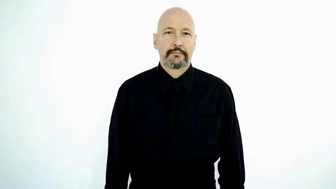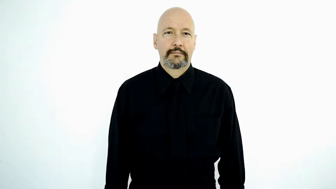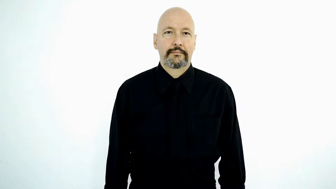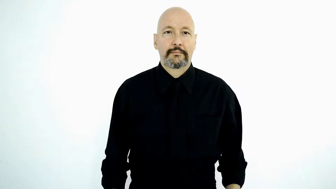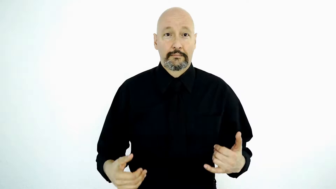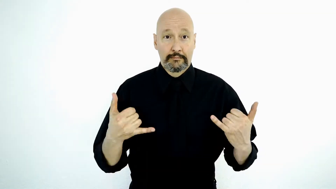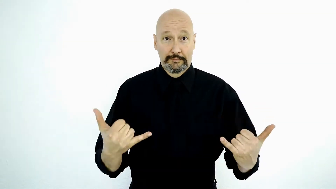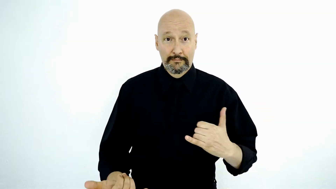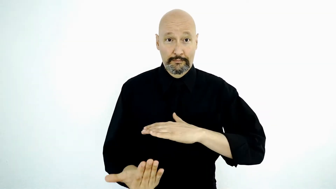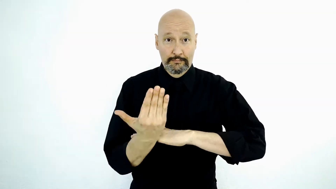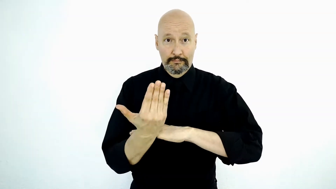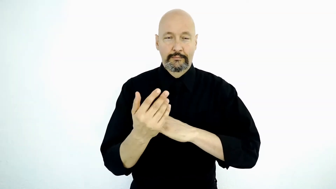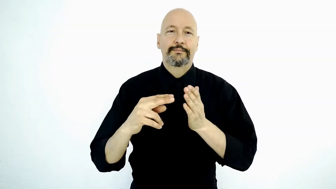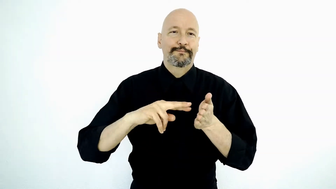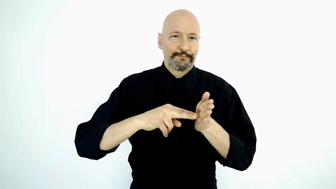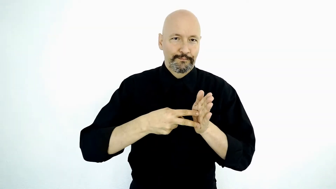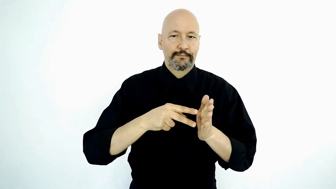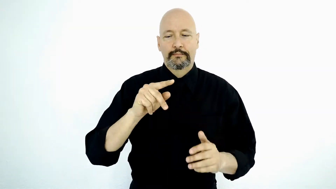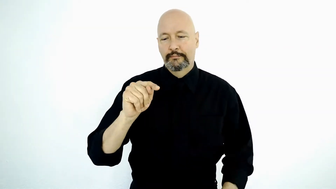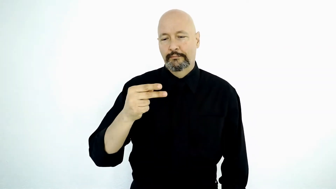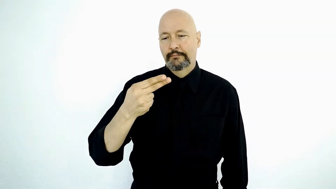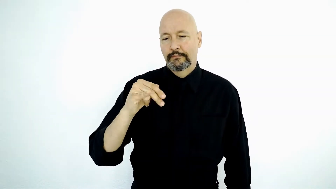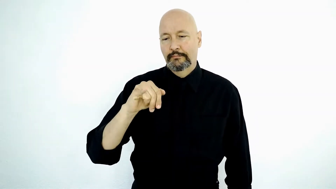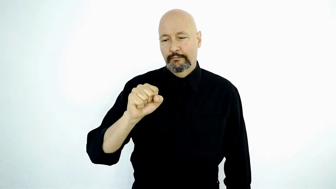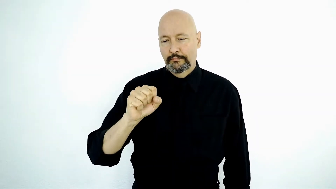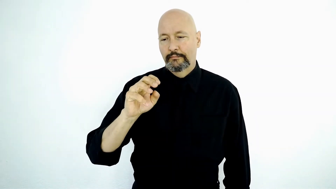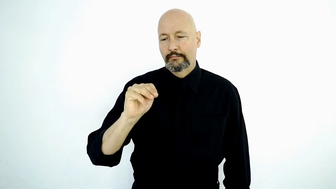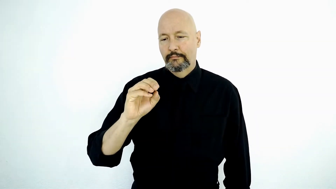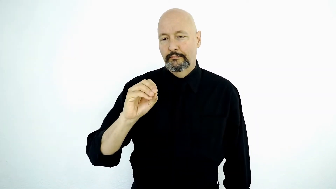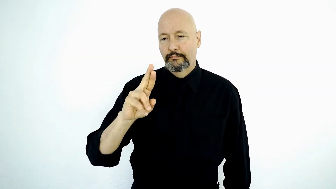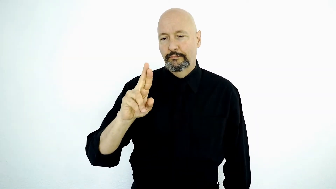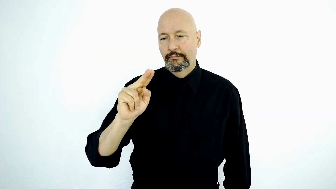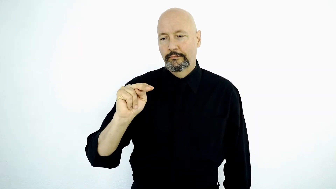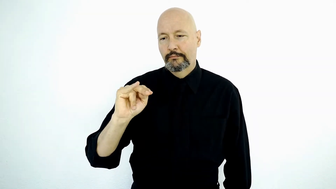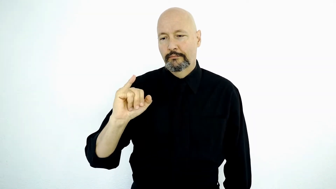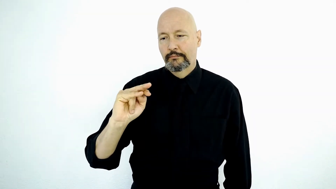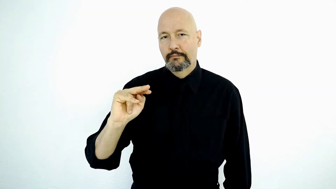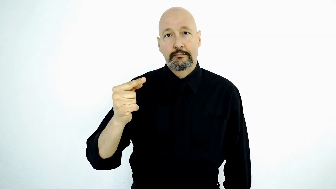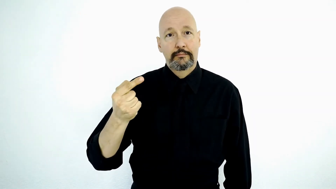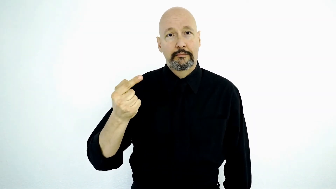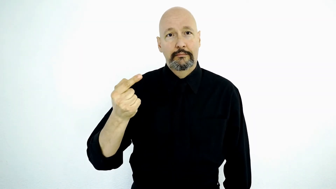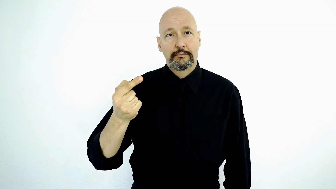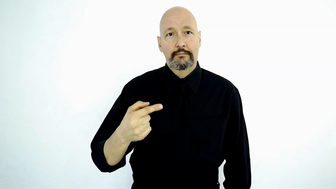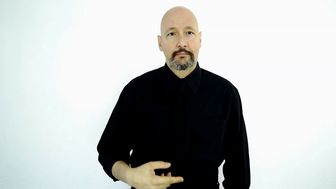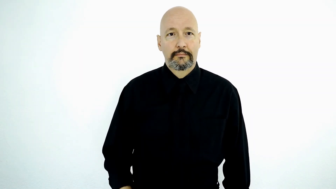NOW-MORNING MEANING T-H-I-S M-O-R-N-I-N-G